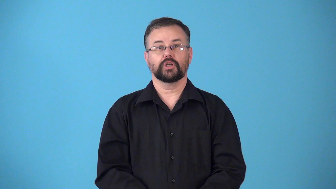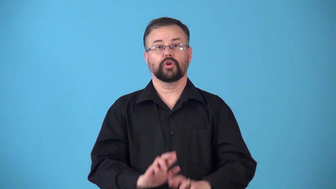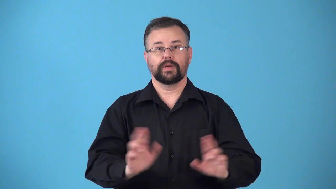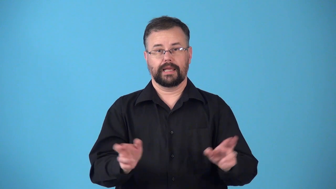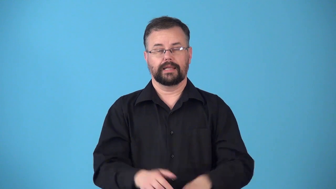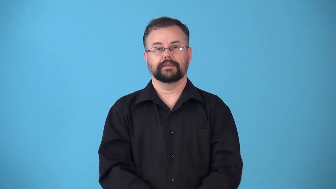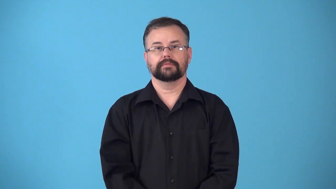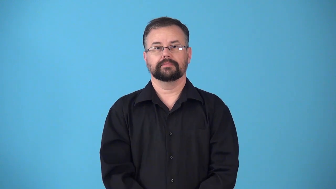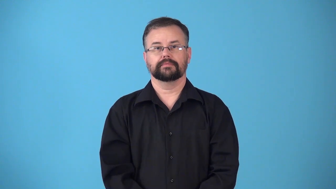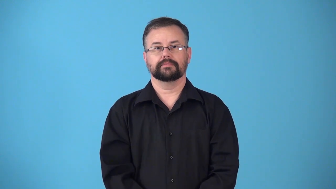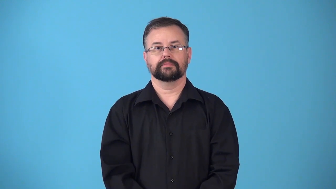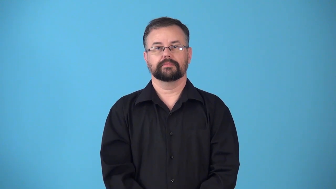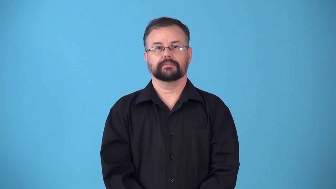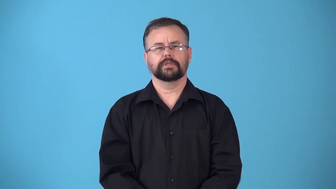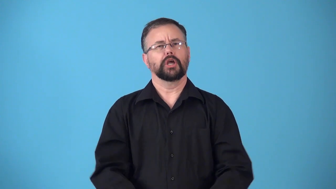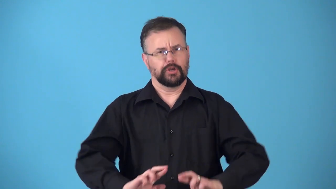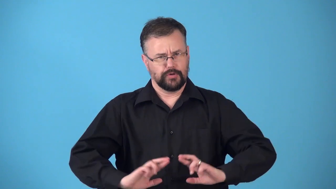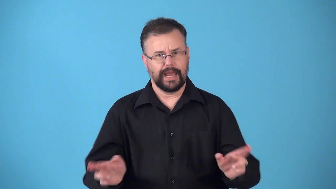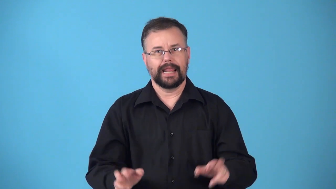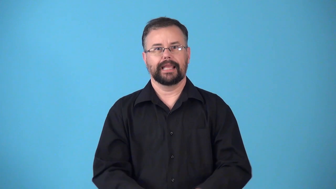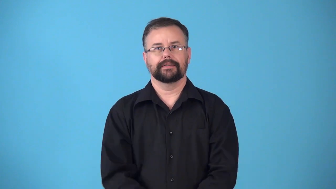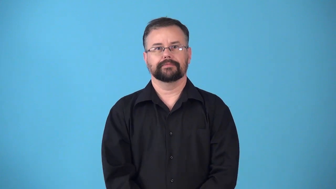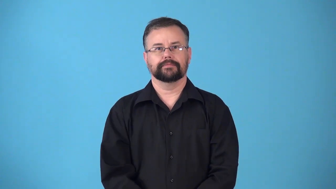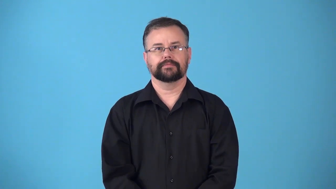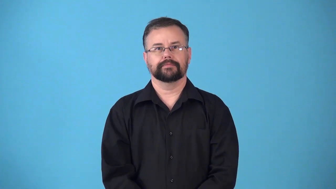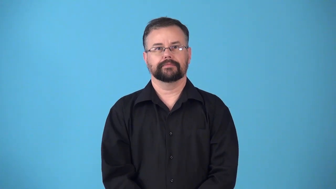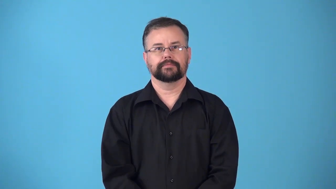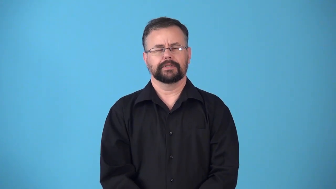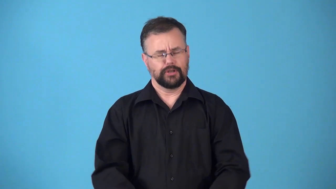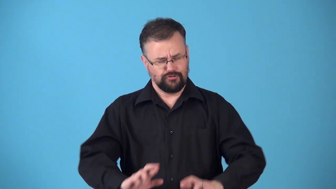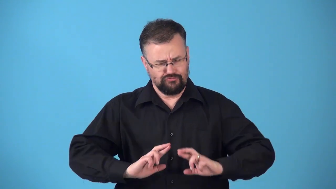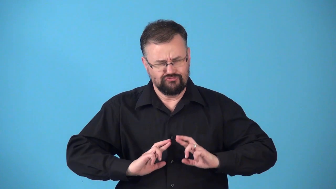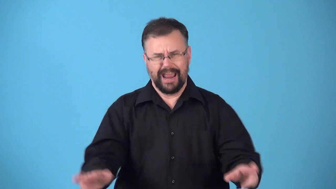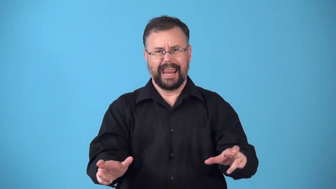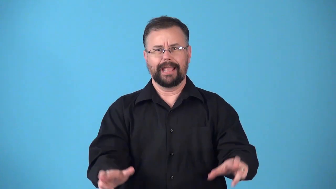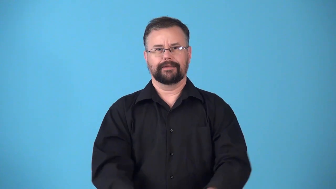ready,readier,readiest